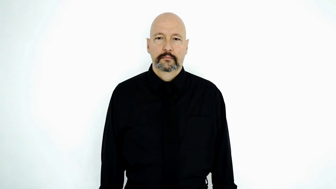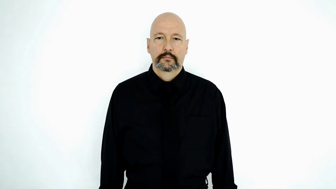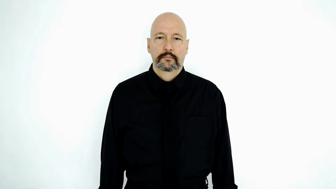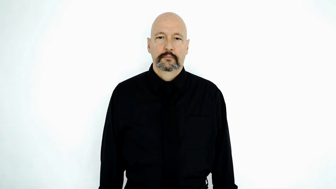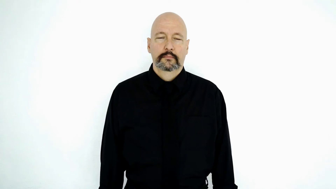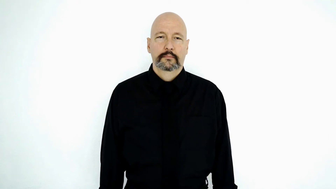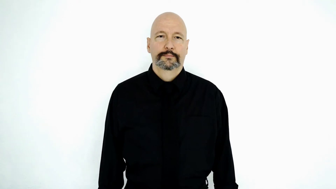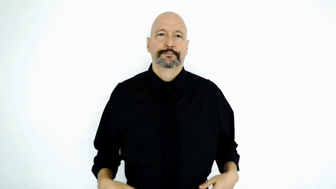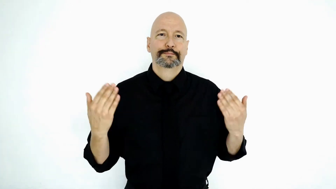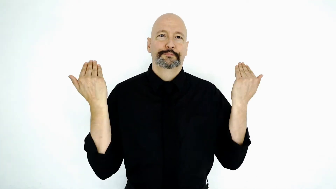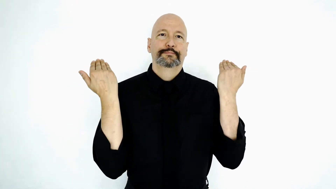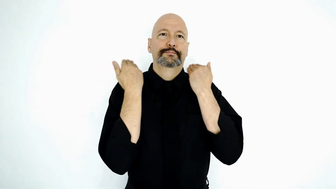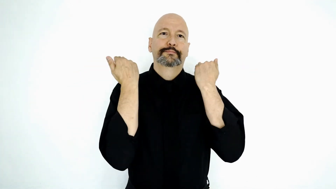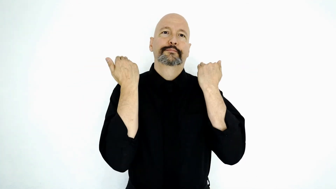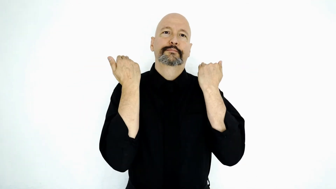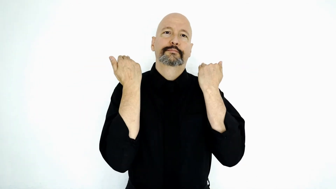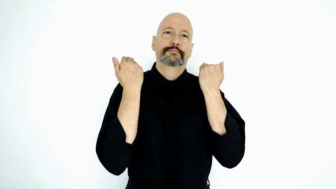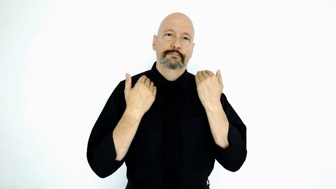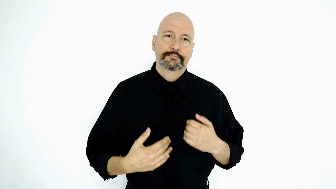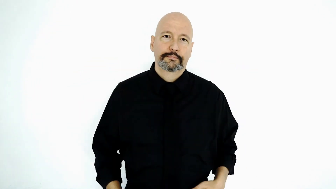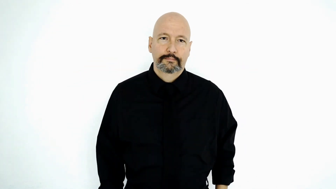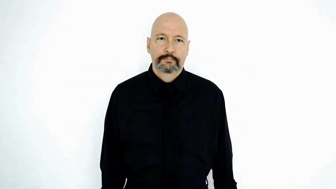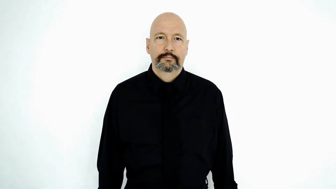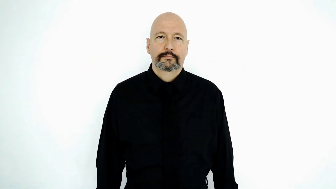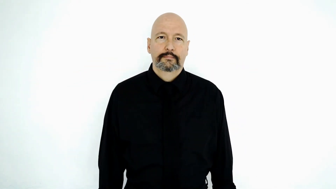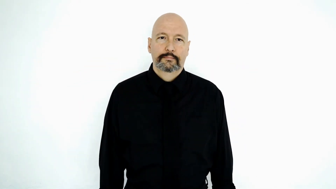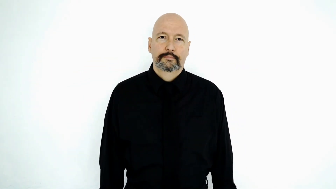I'm broke / I have no money / convince [convinced-me] (version)